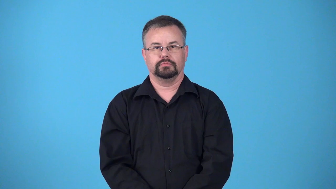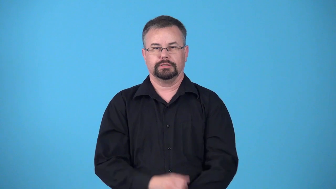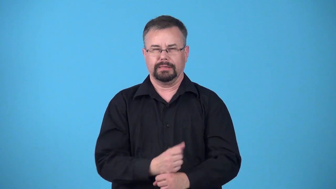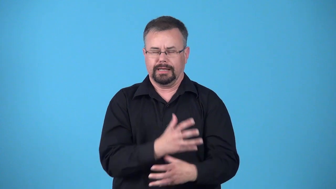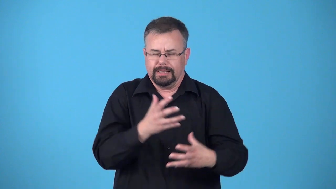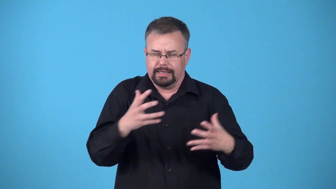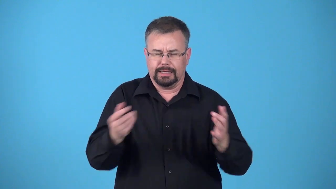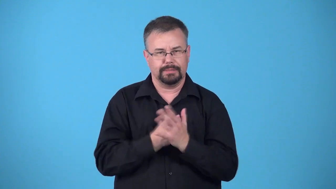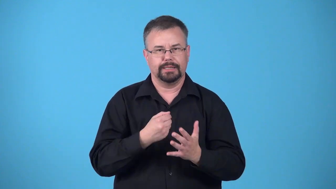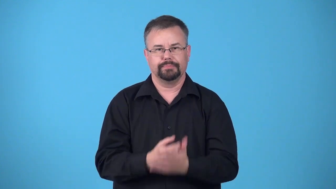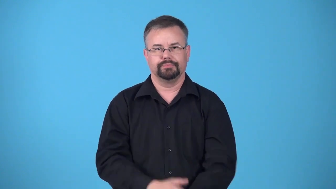make a mint, make money hand over fist